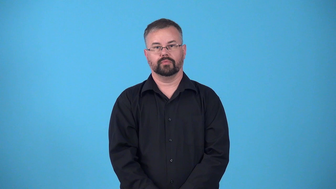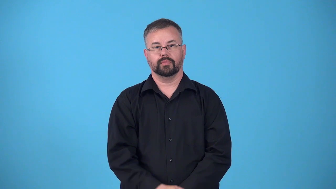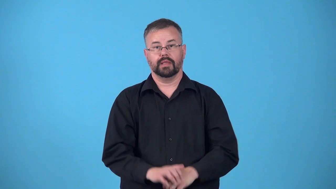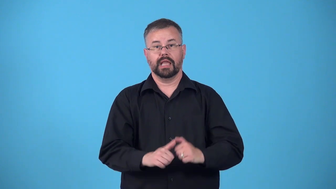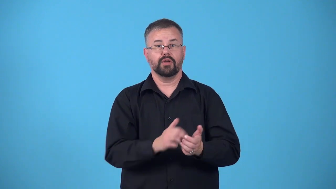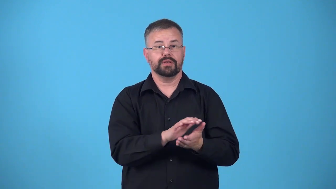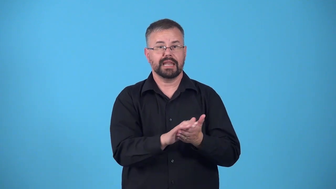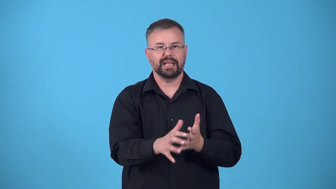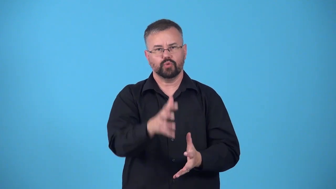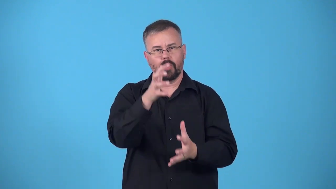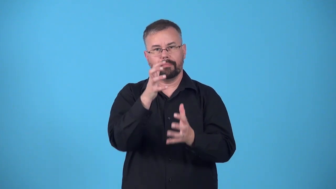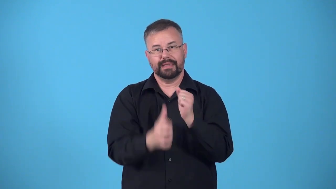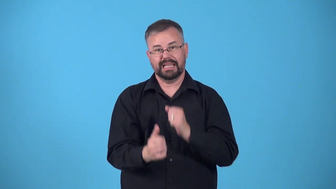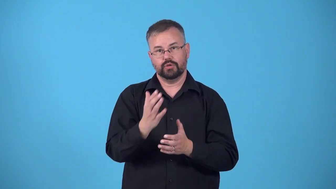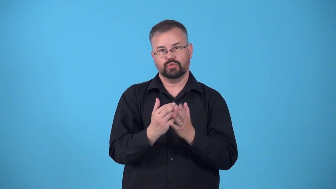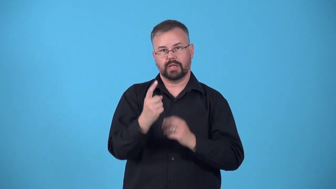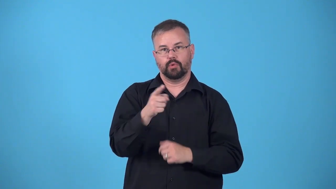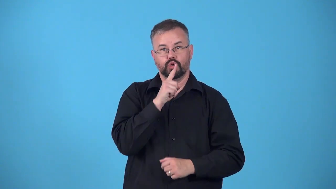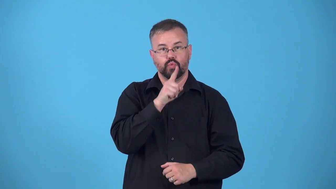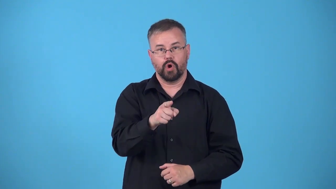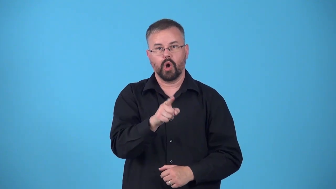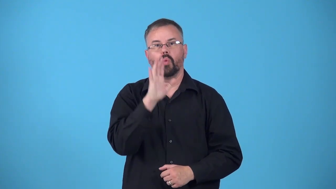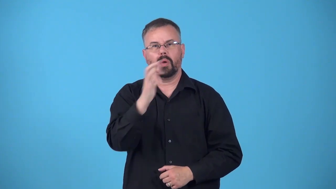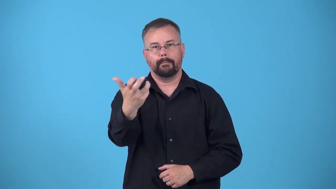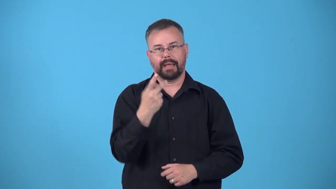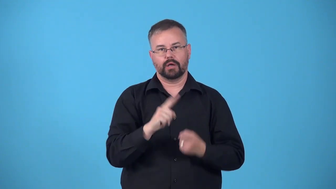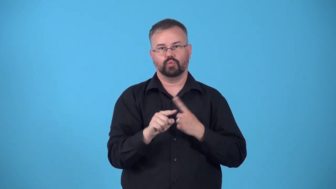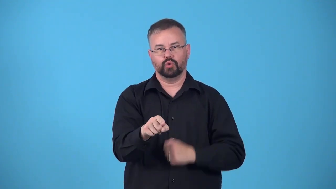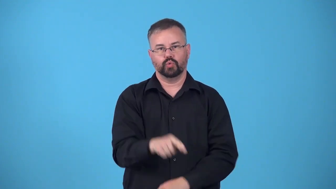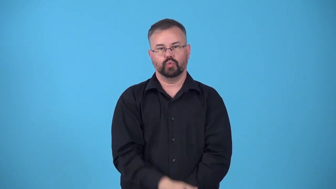what goes around comes around